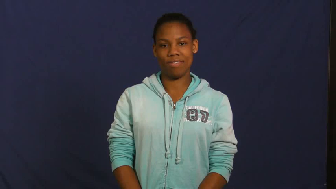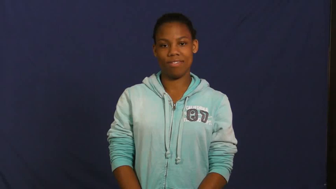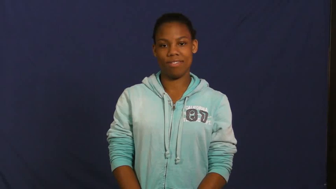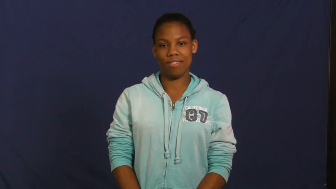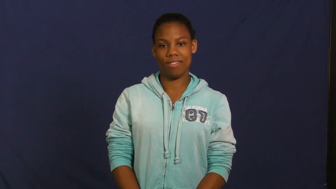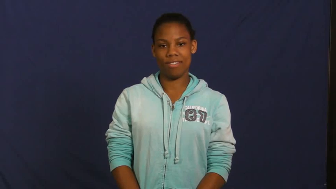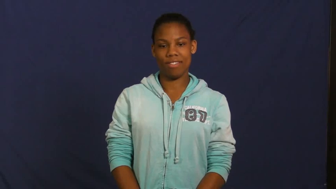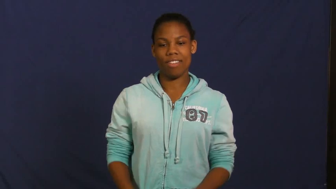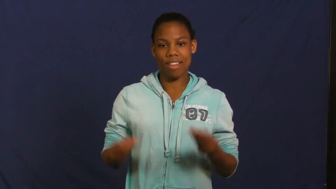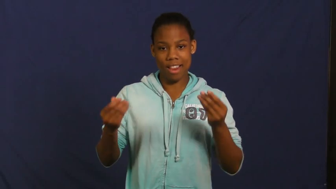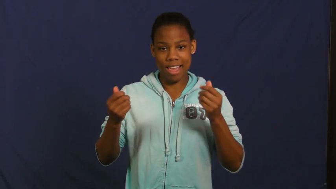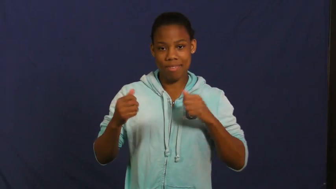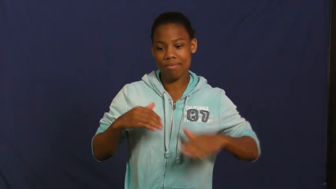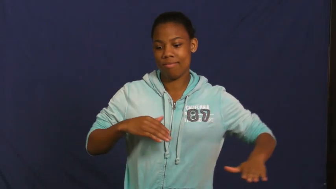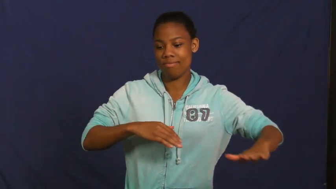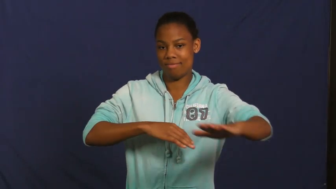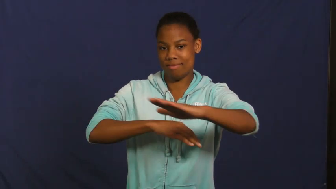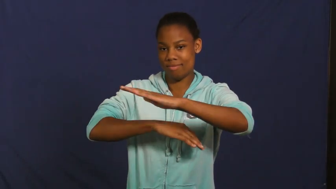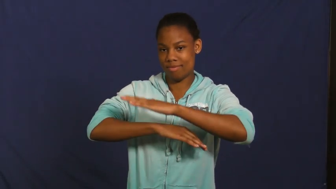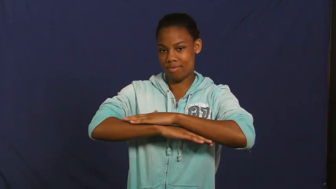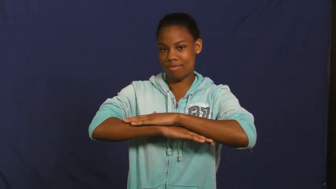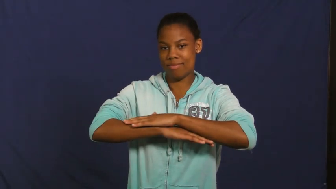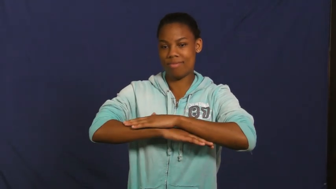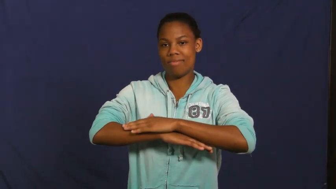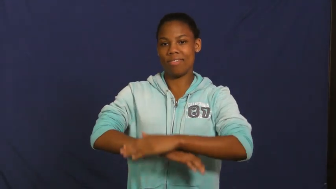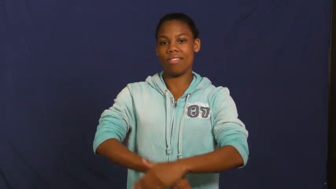land,firmament,terrain,landfall